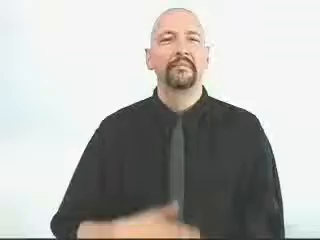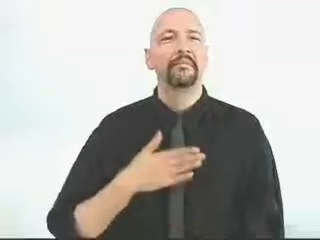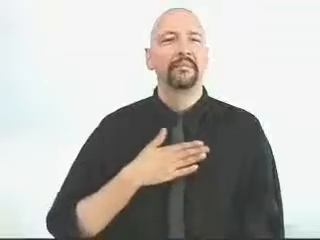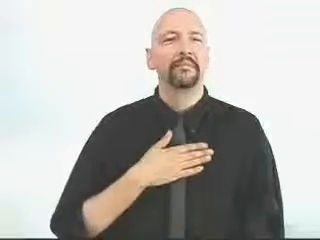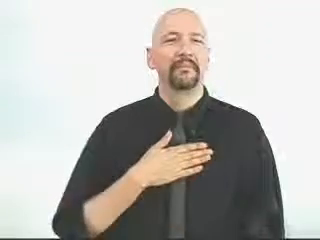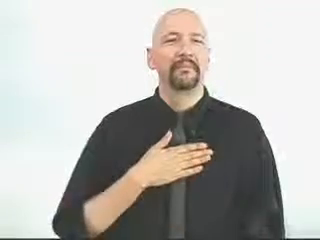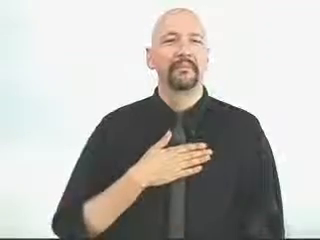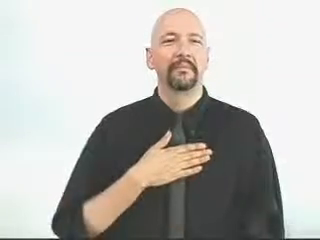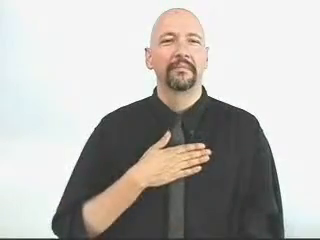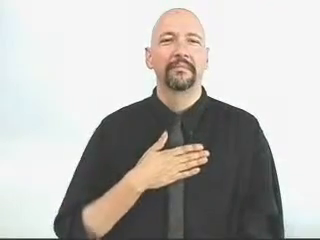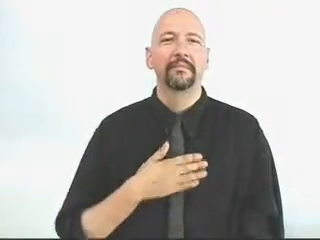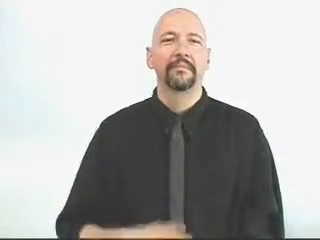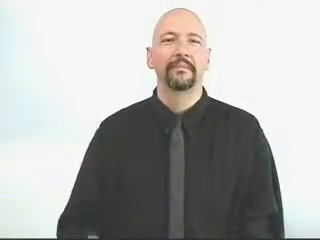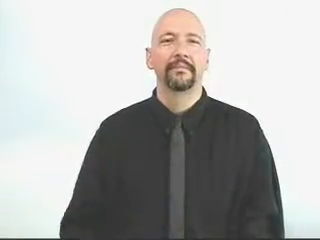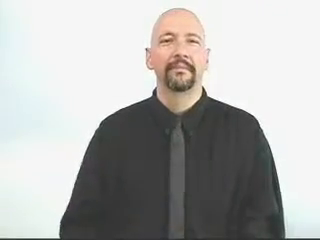MY